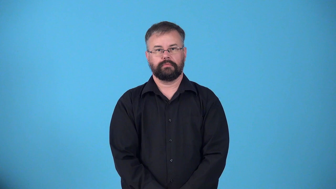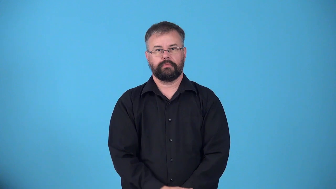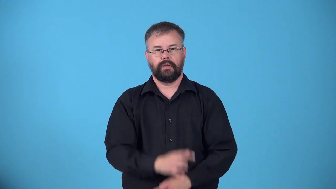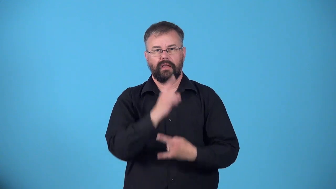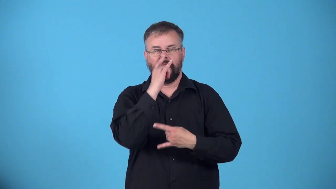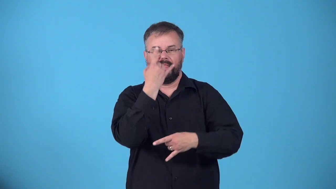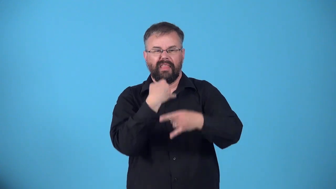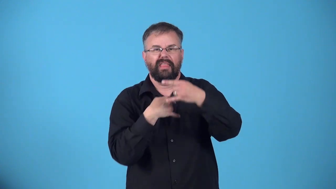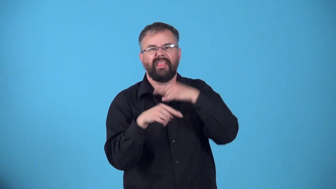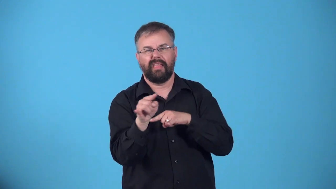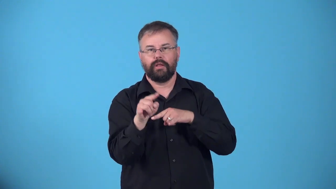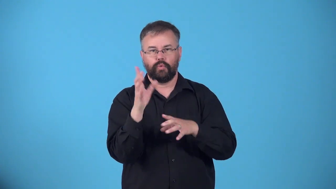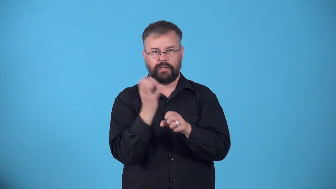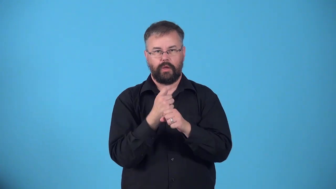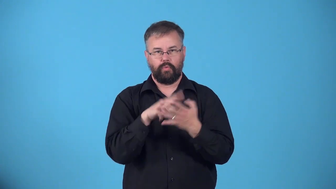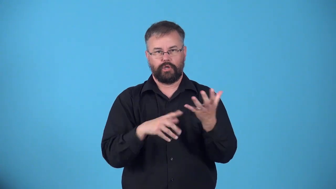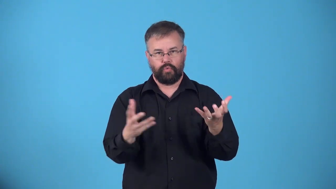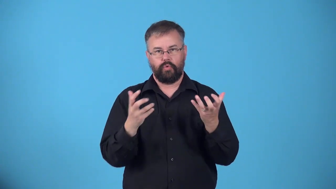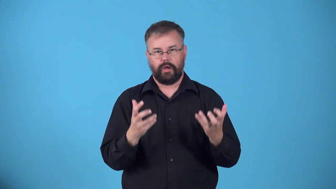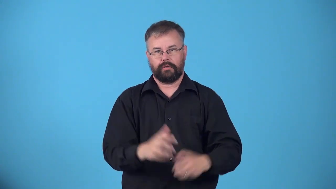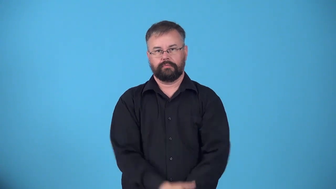maneuver-trick